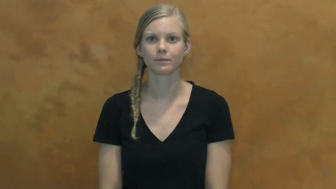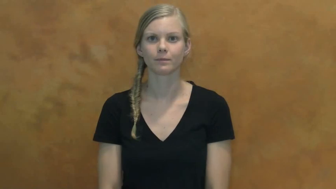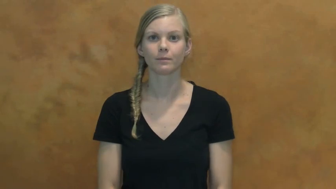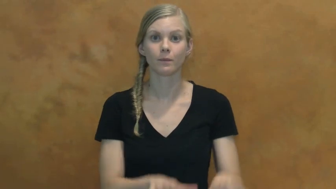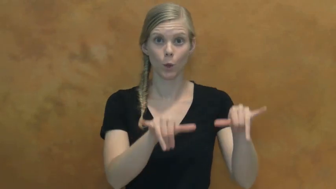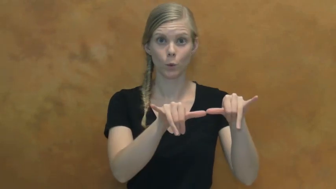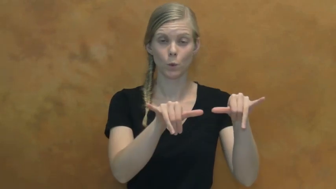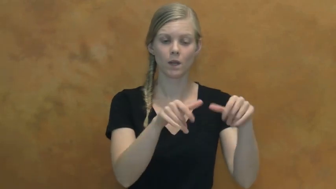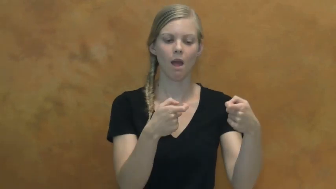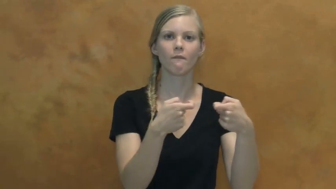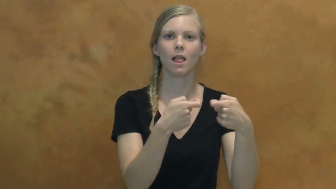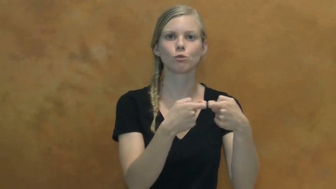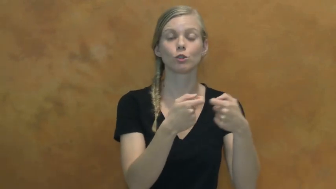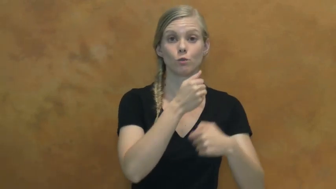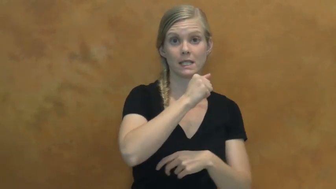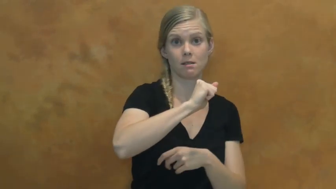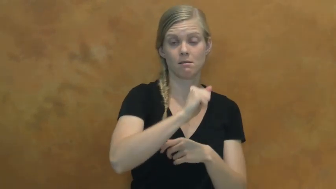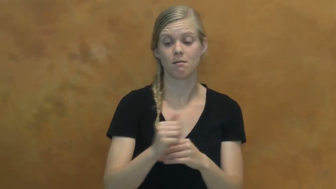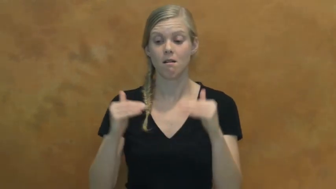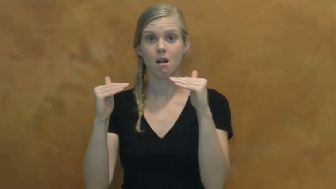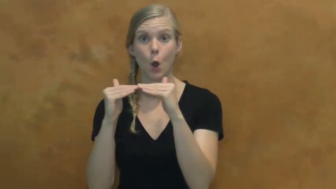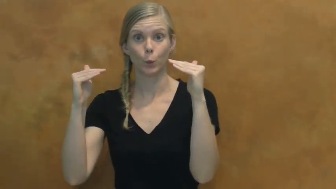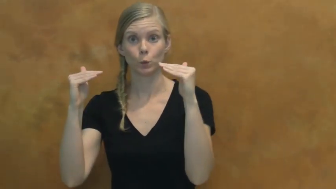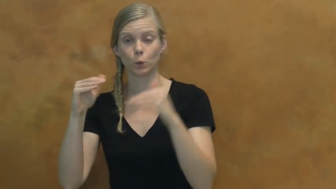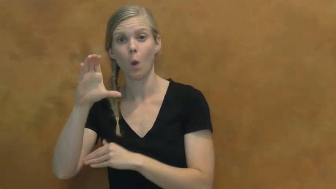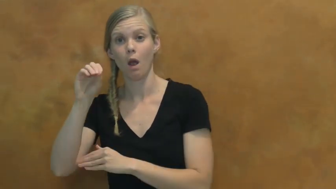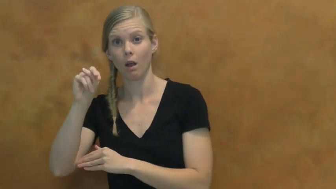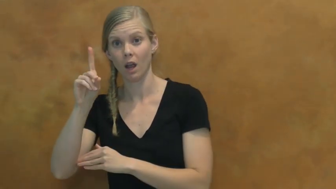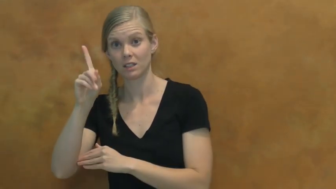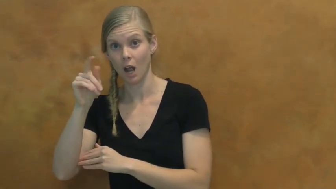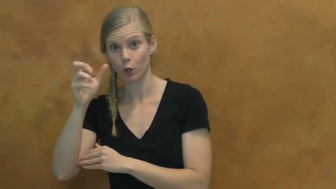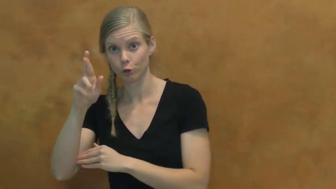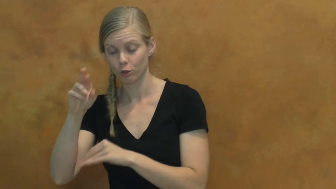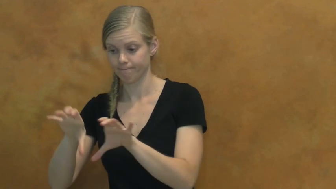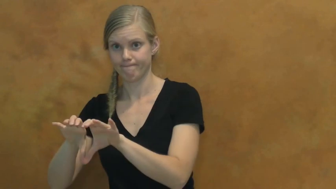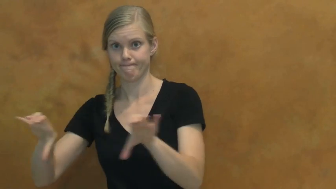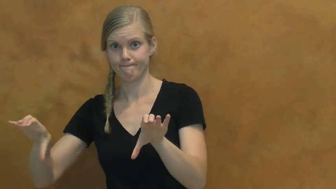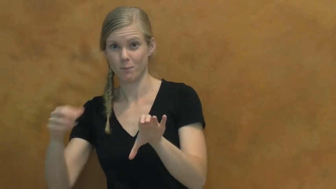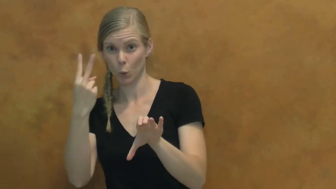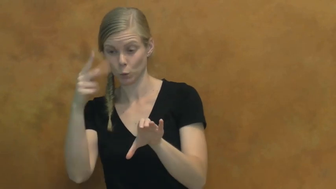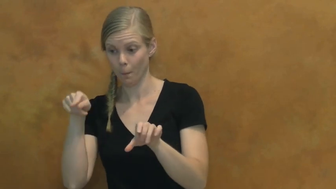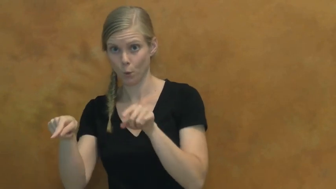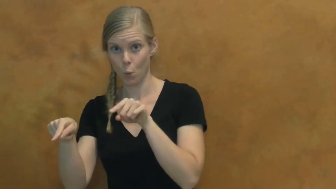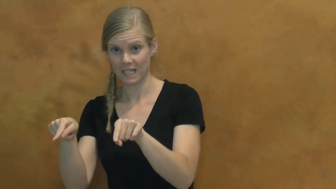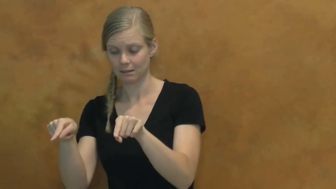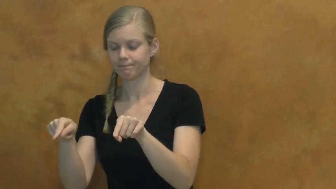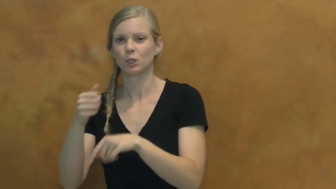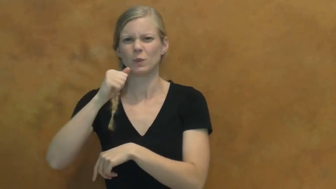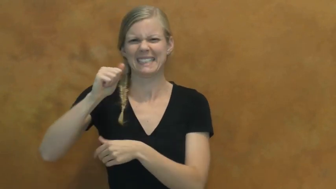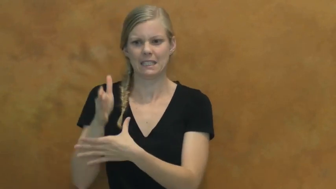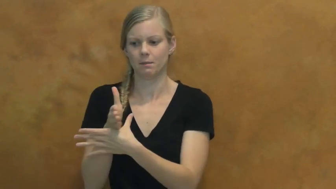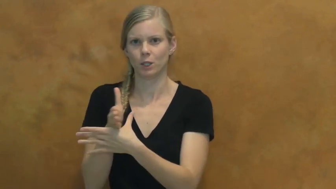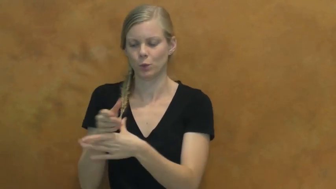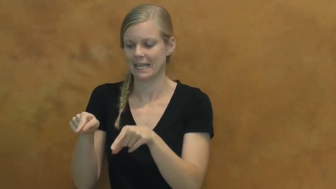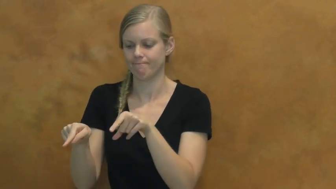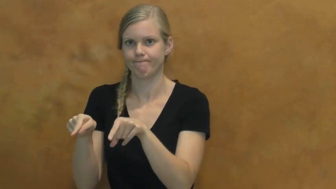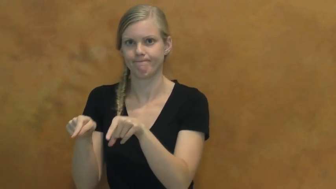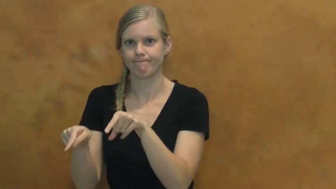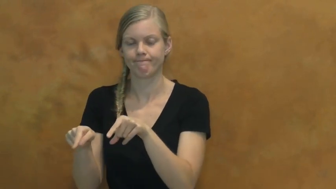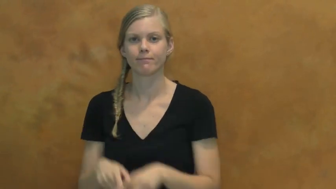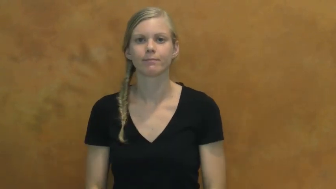ohm